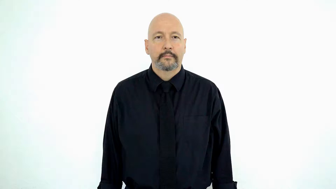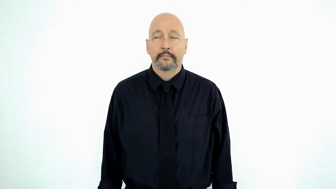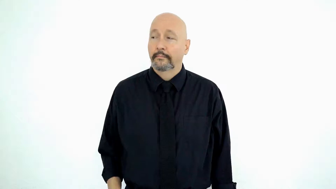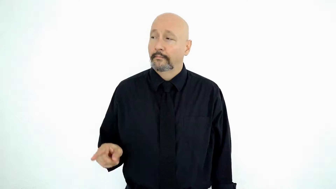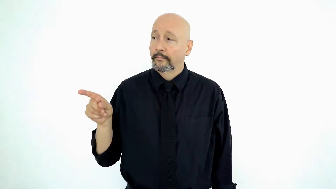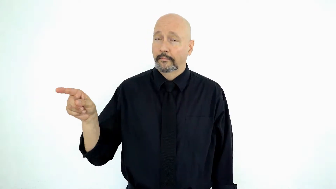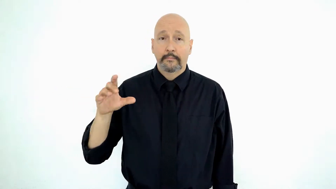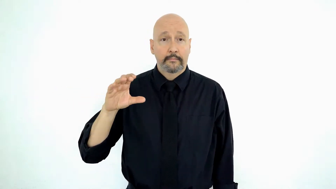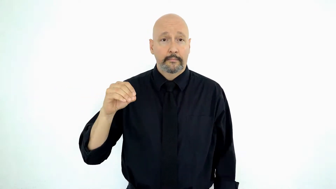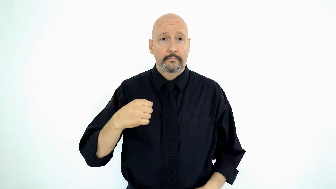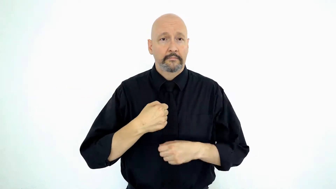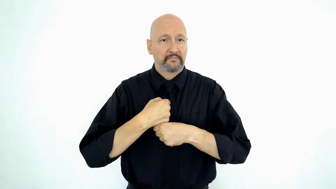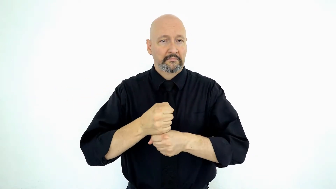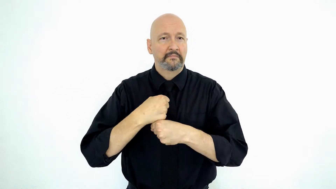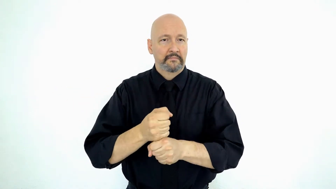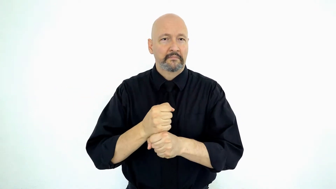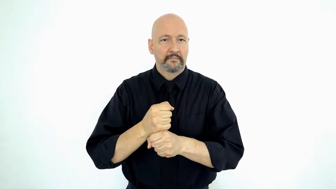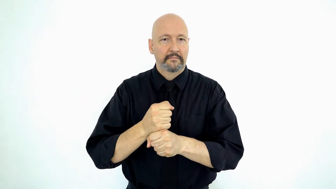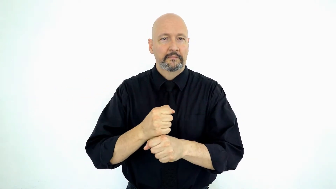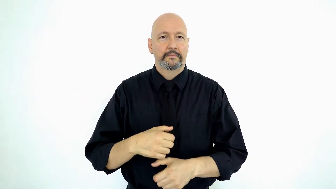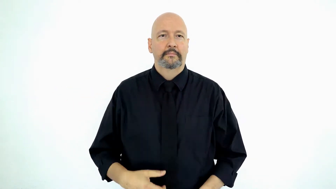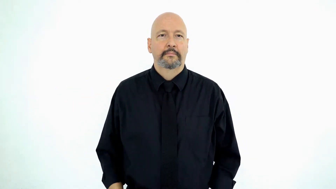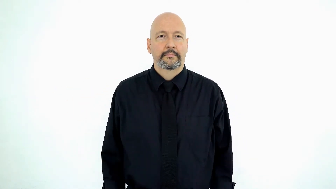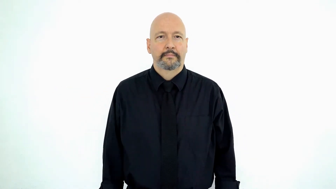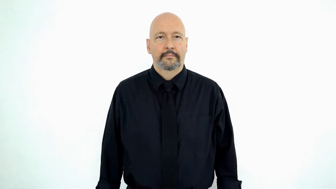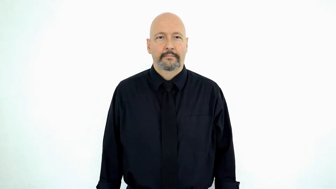manufacturer-[IT-COMPANY-MAKE]